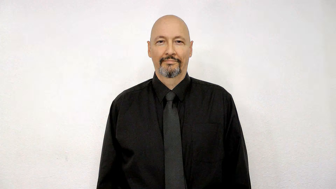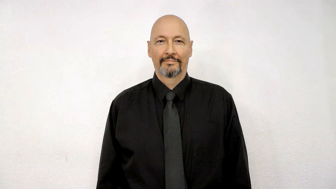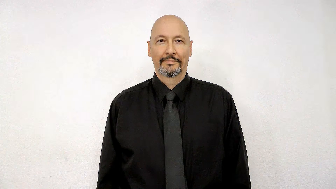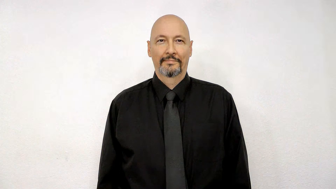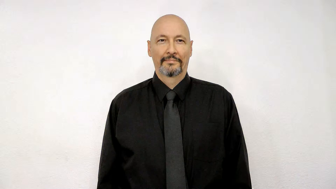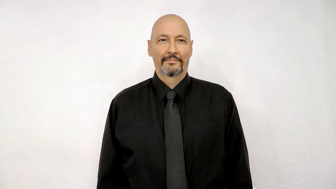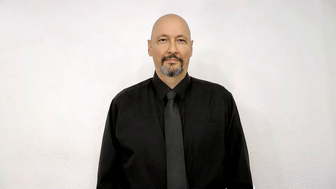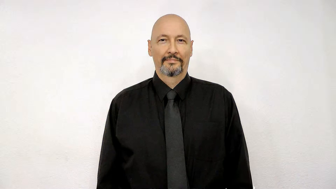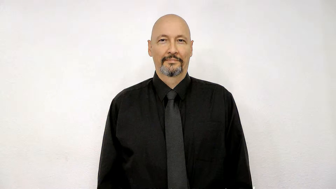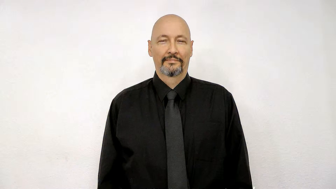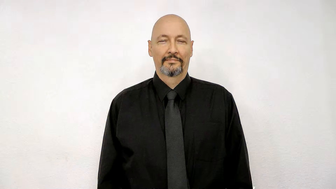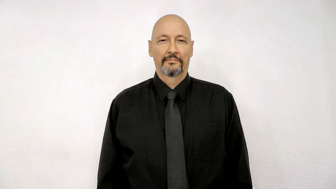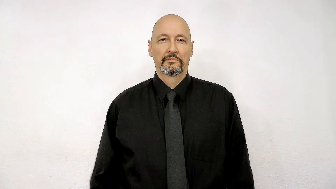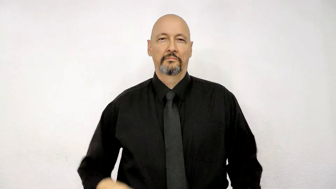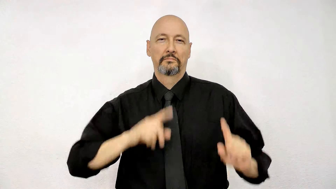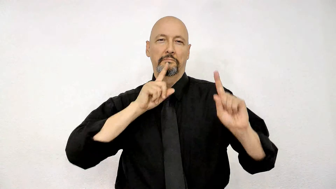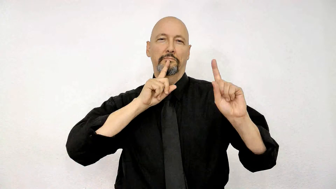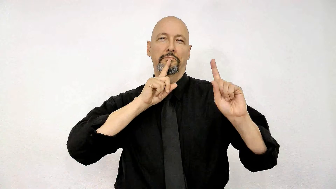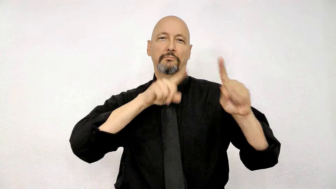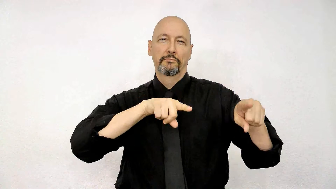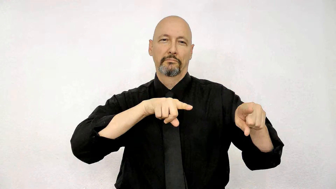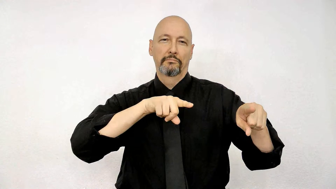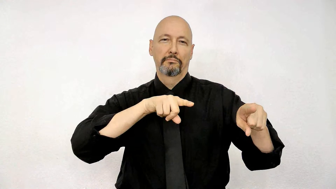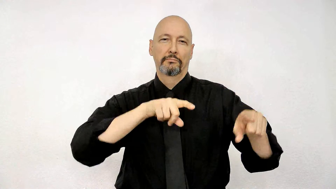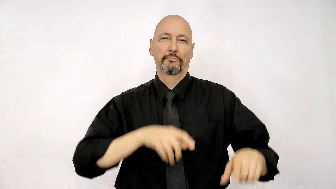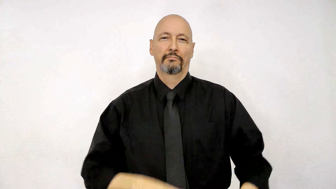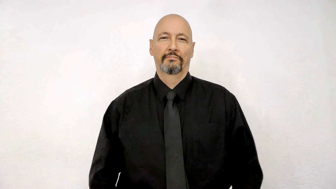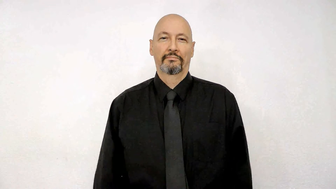command